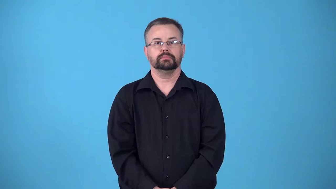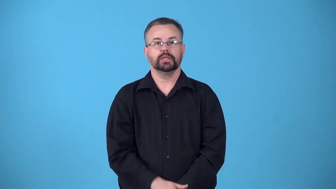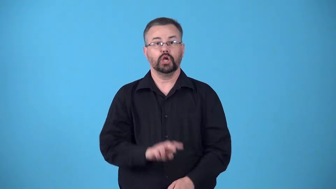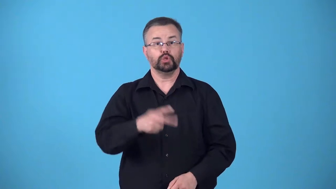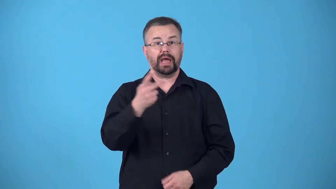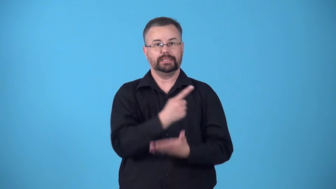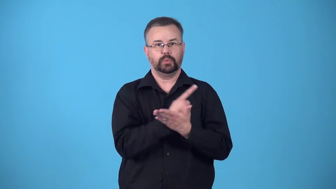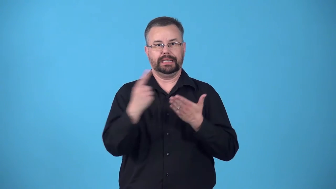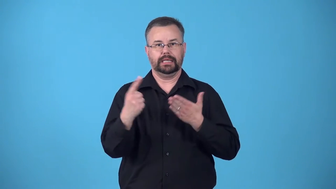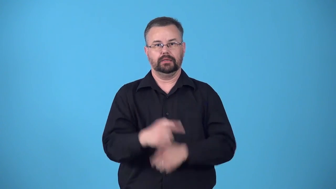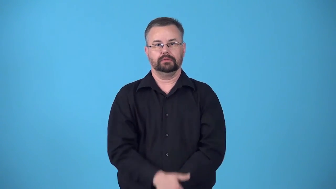biweekly-happens twice each week